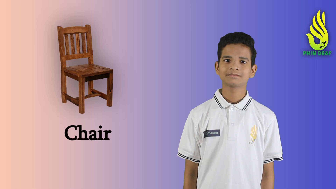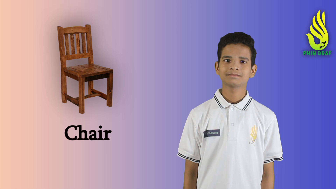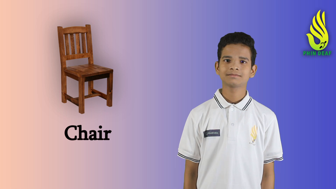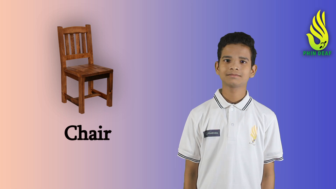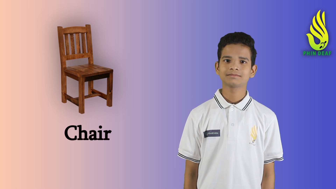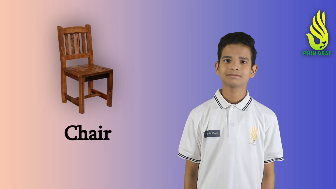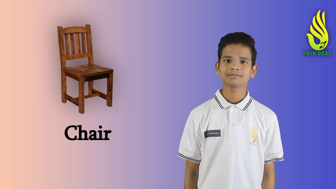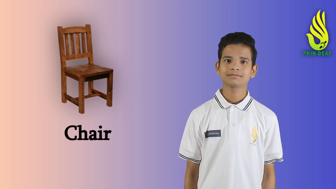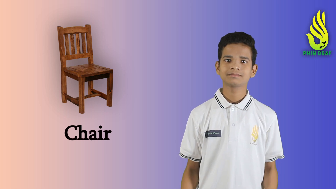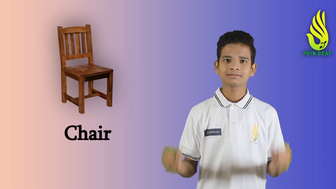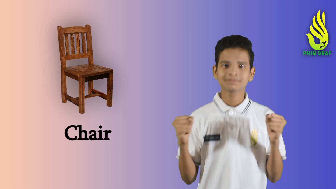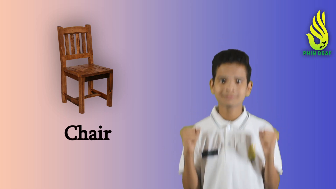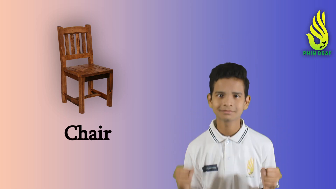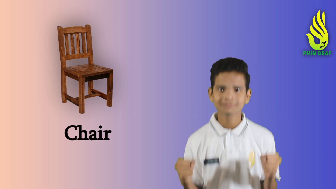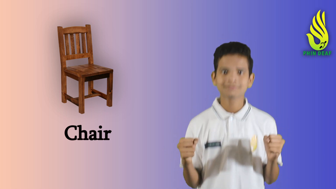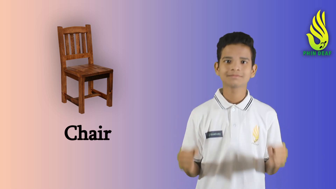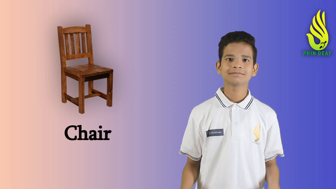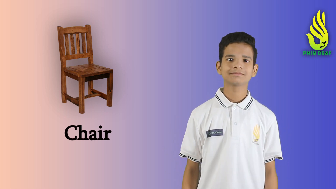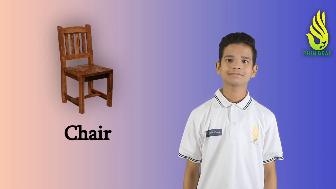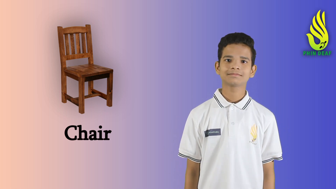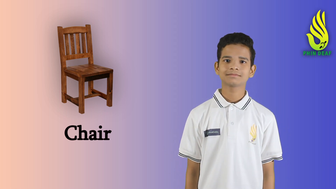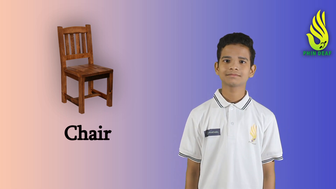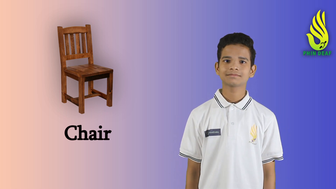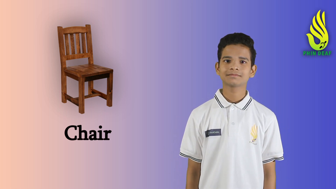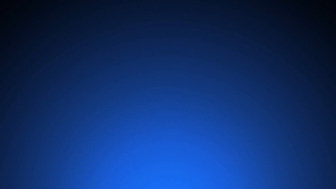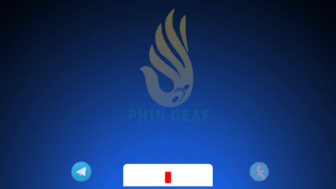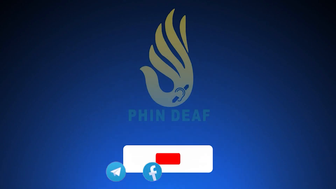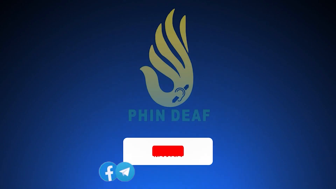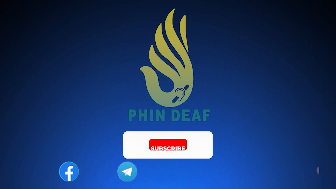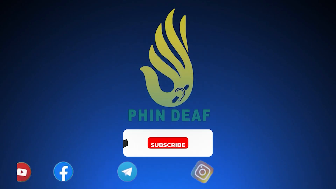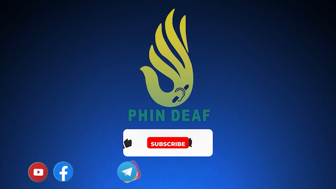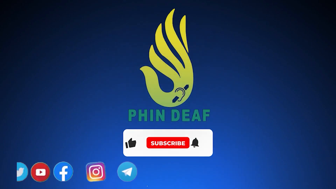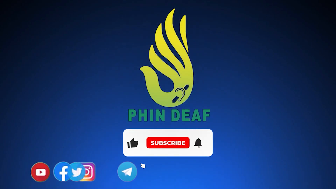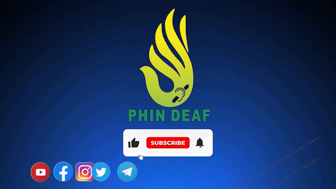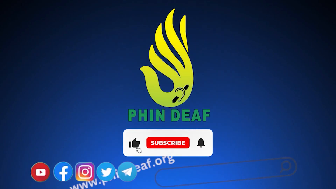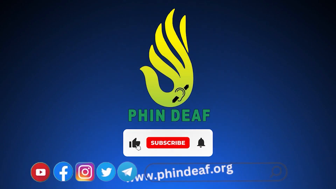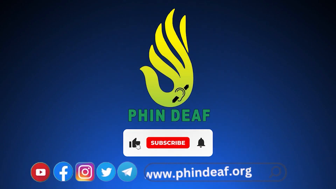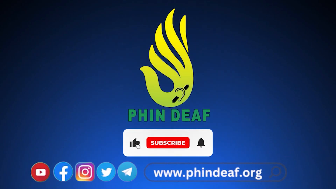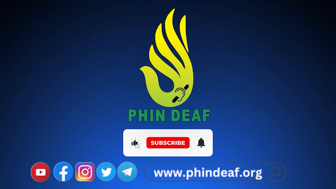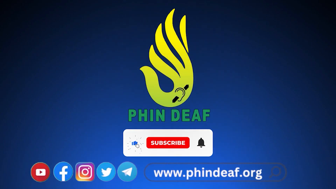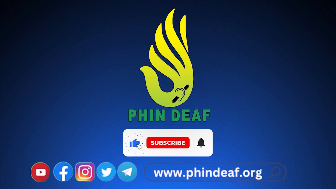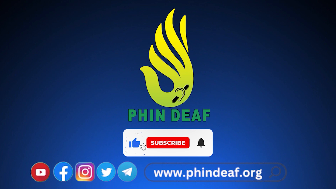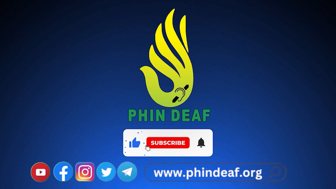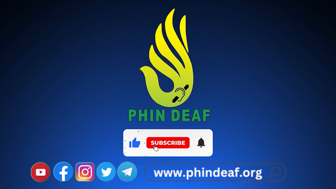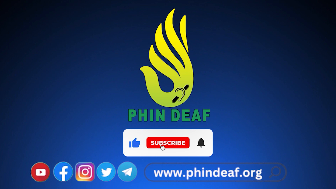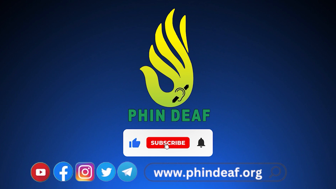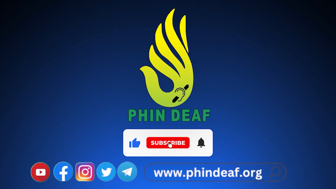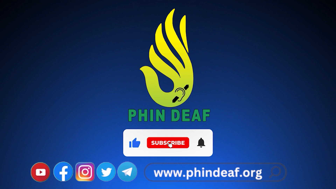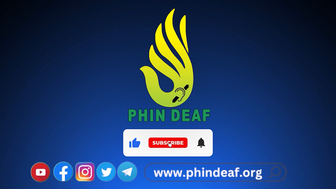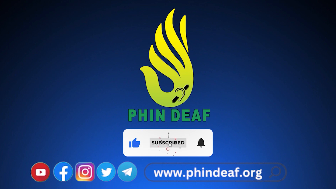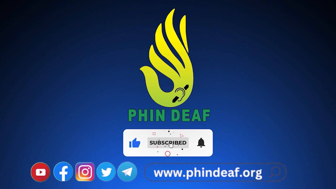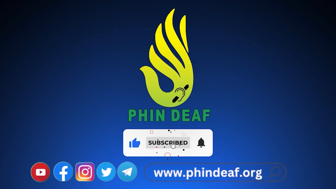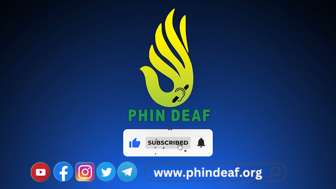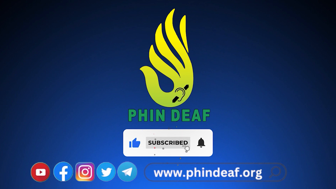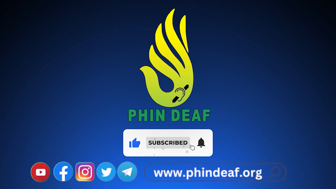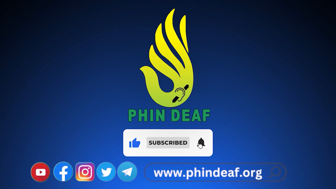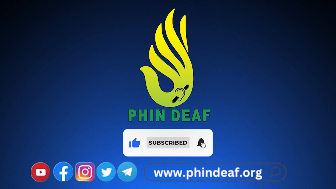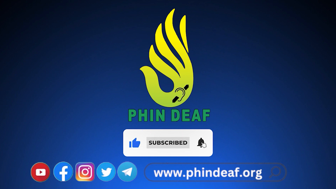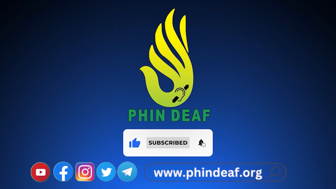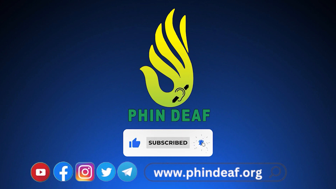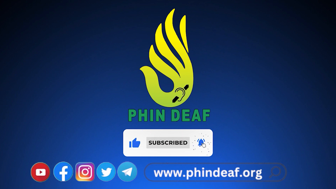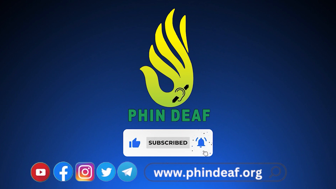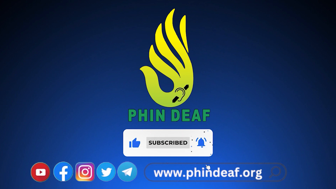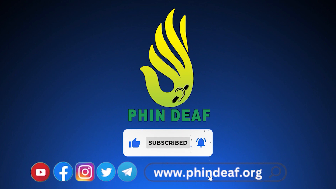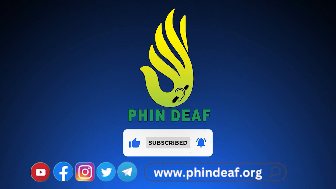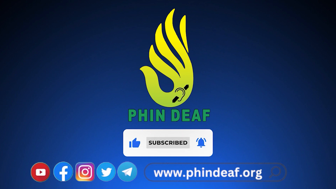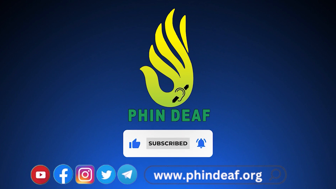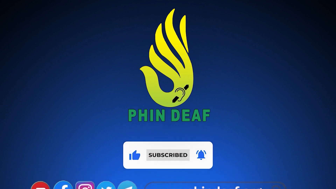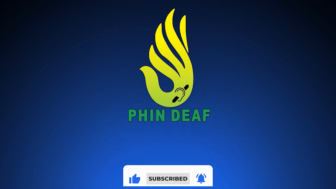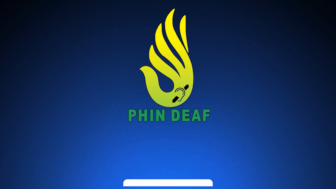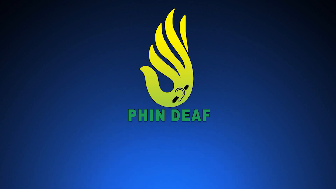Chair